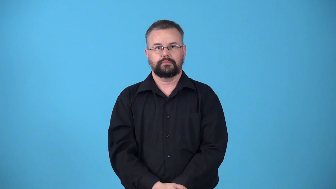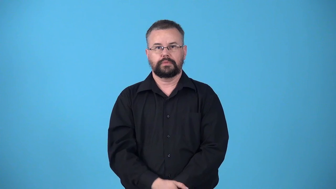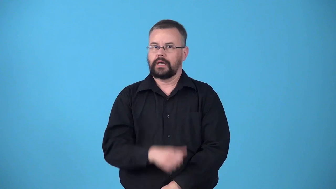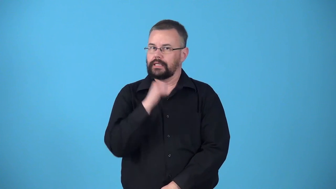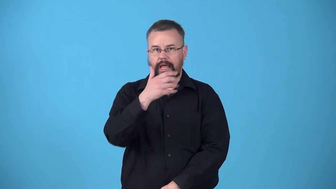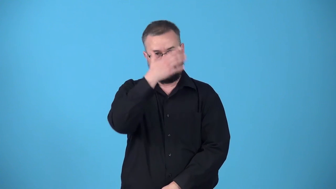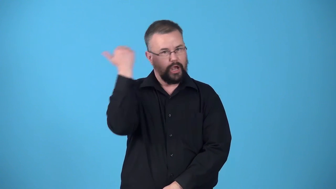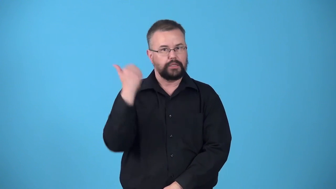unforgotten